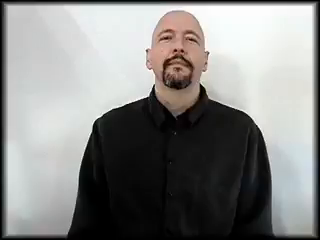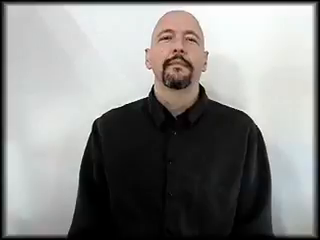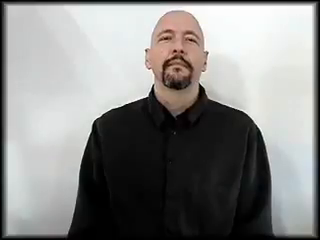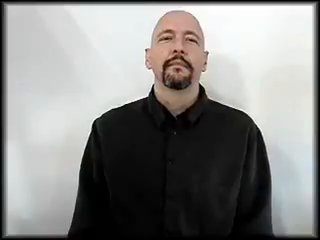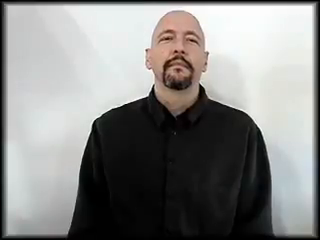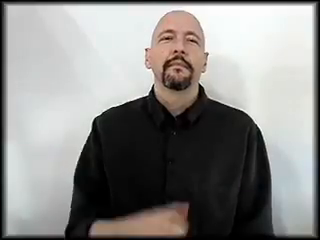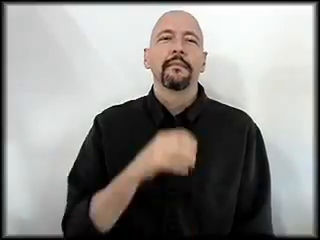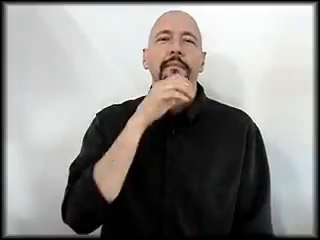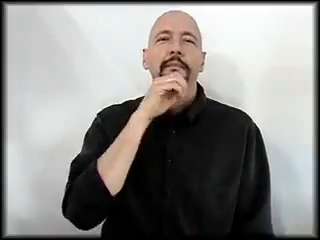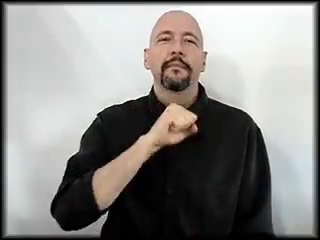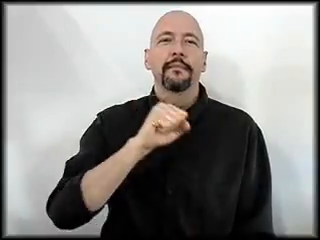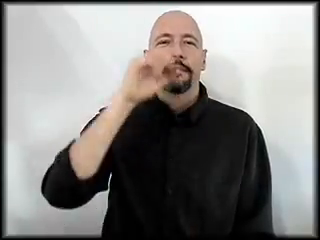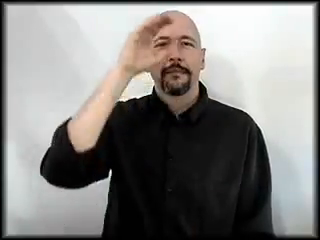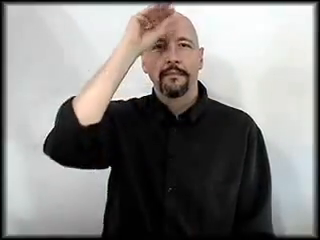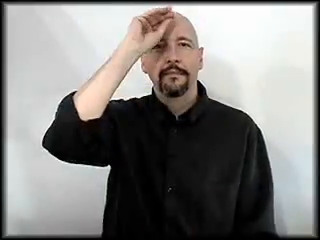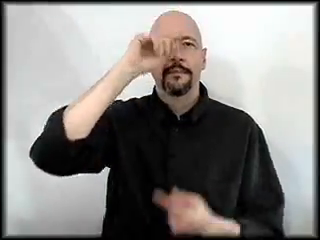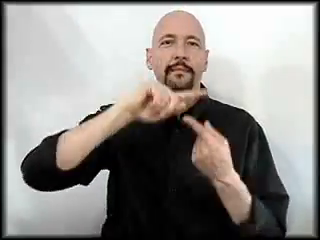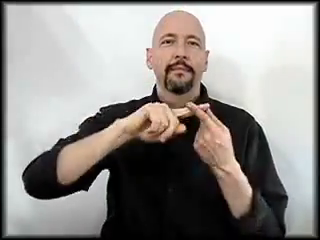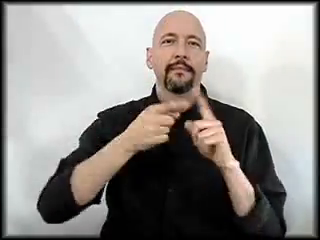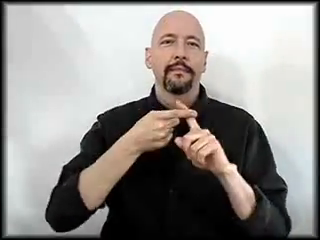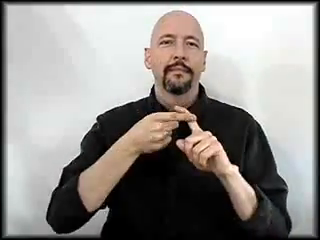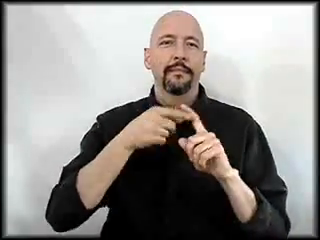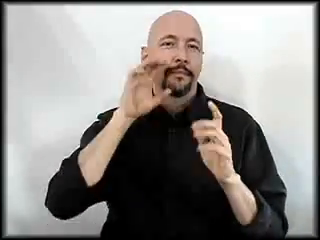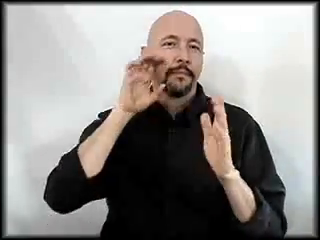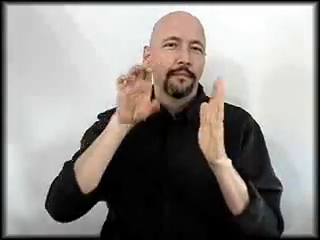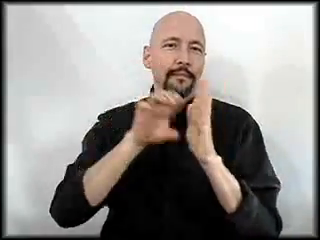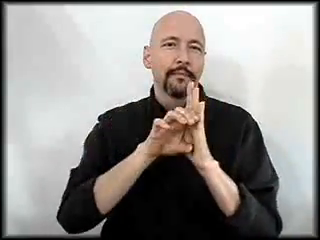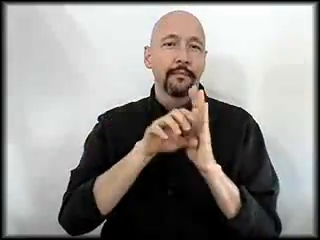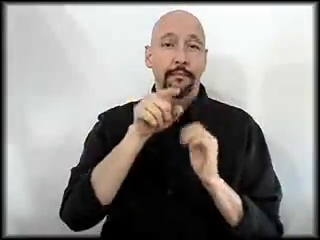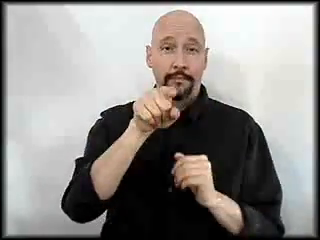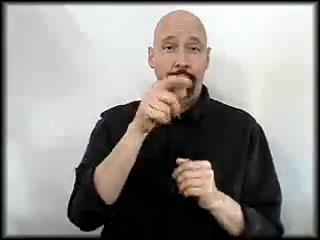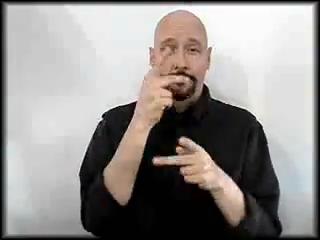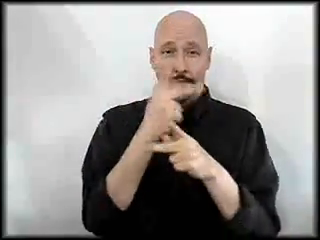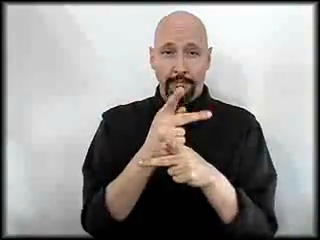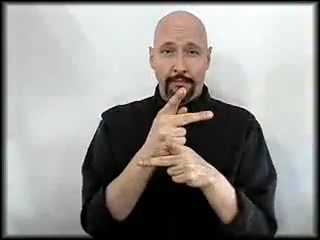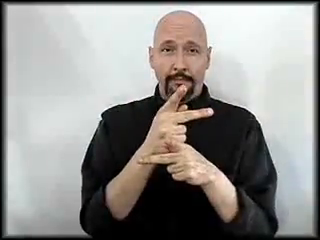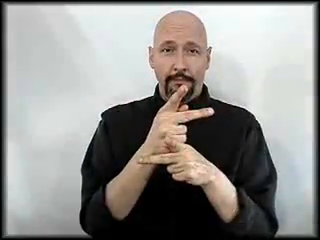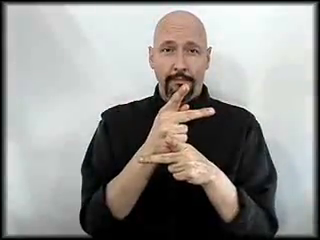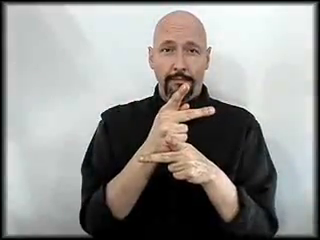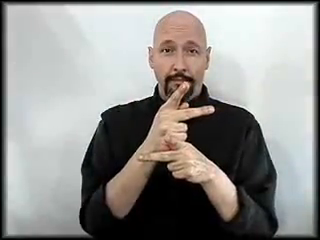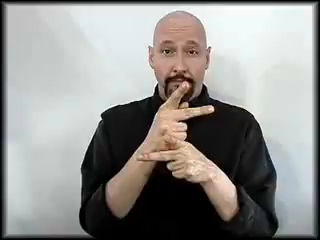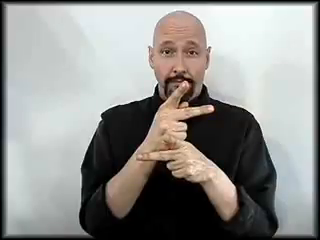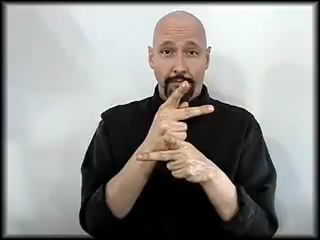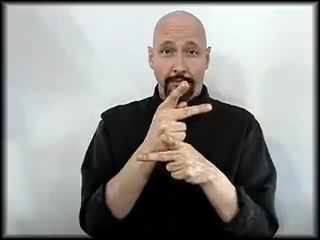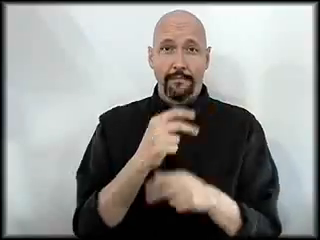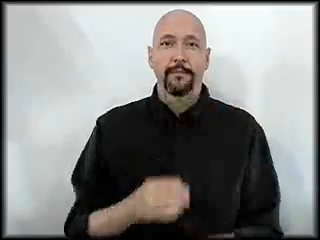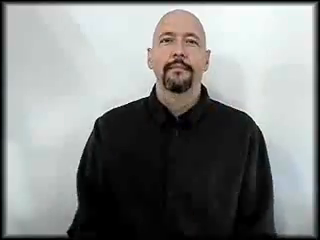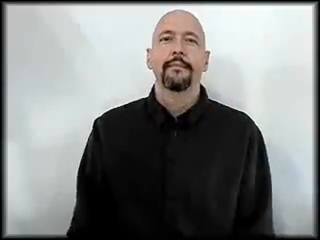old boy friend picture you keep